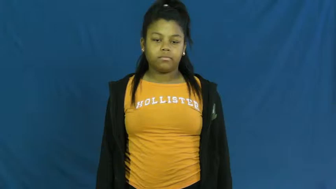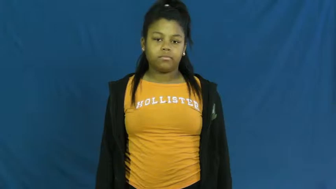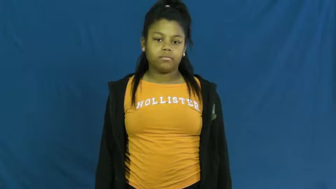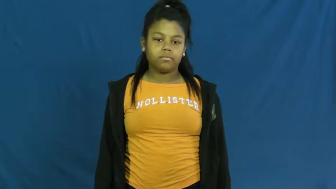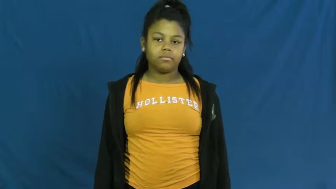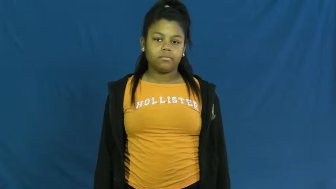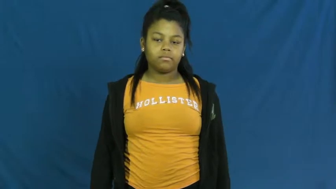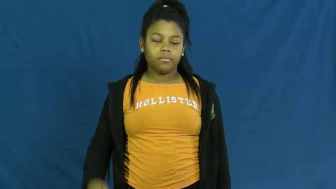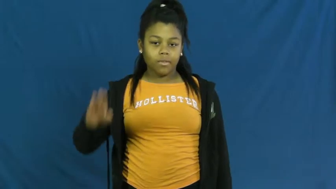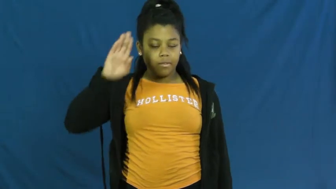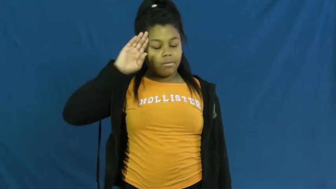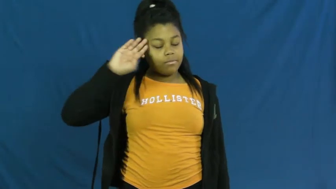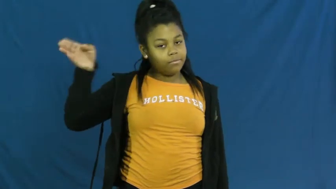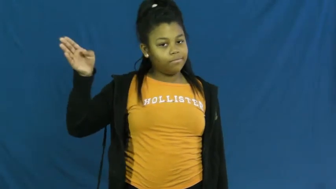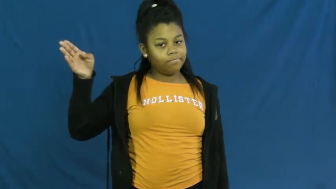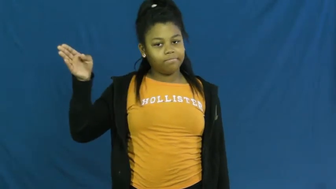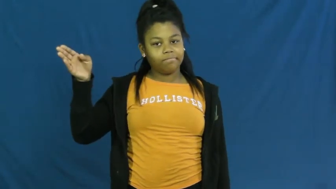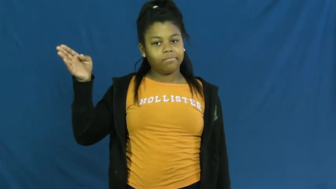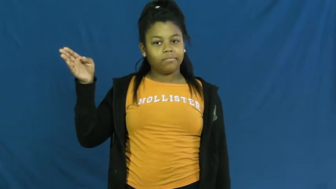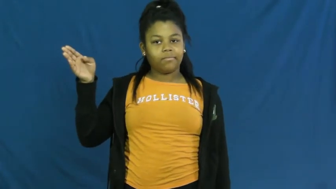salute